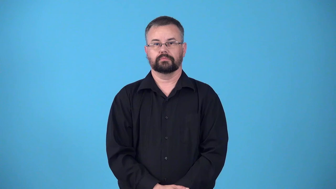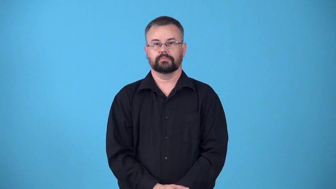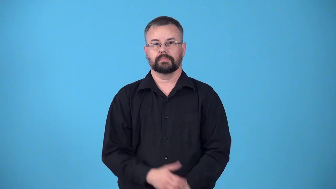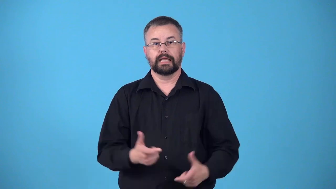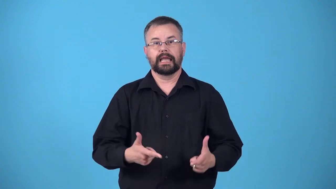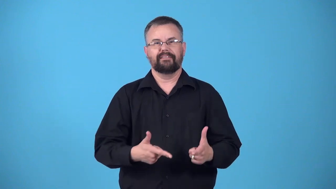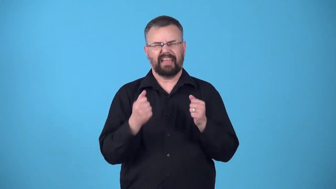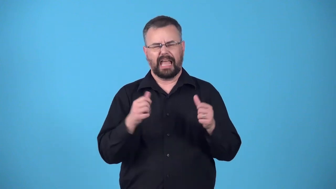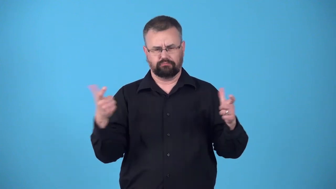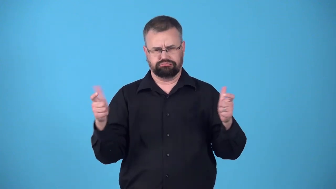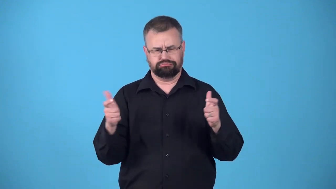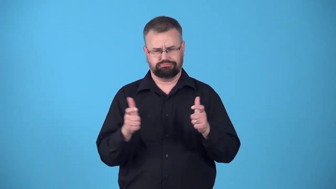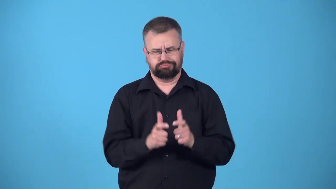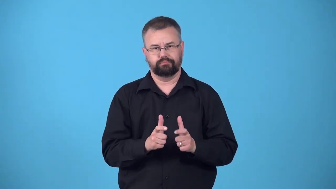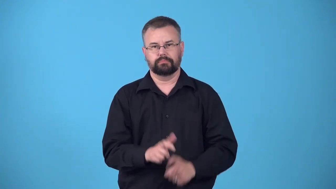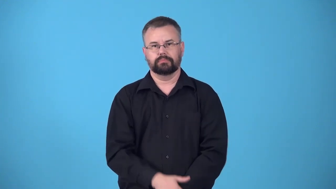drop like flies